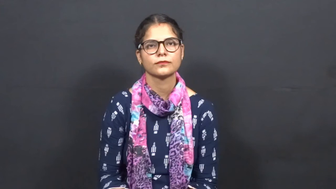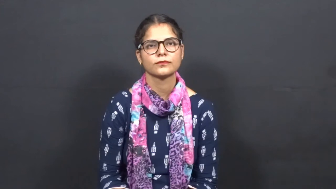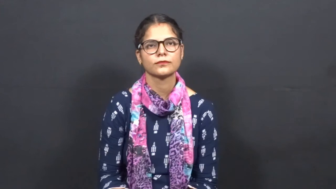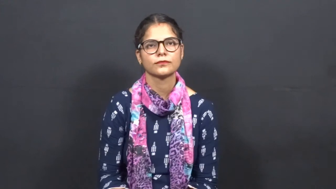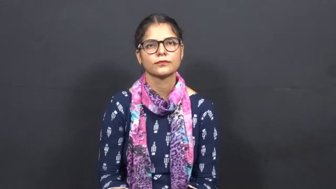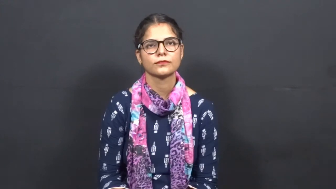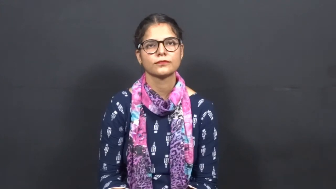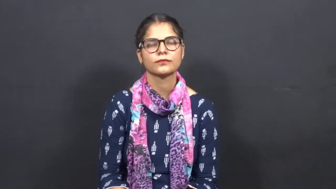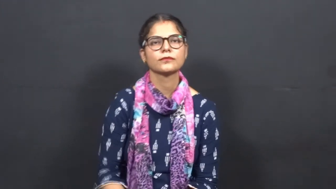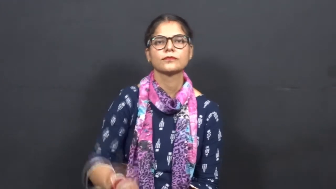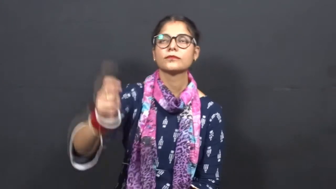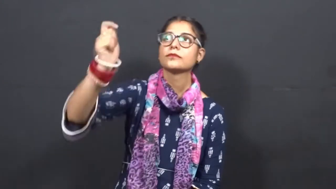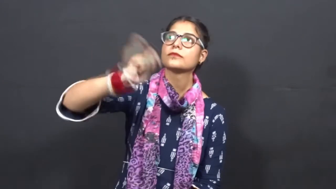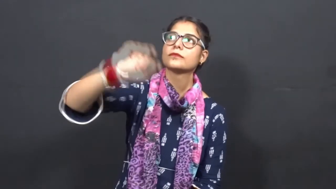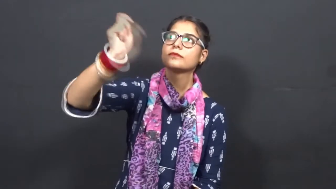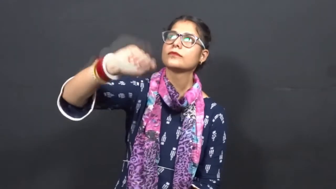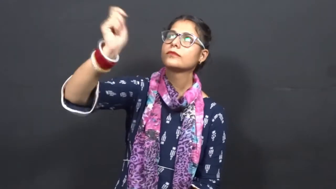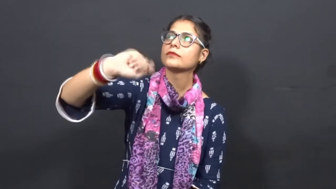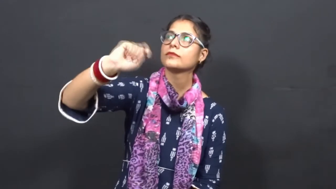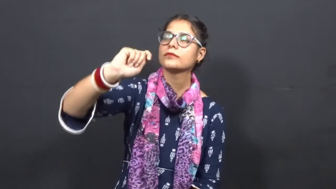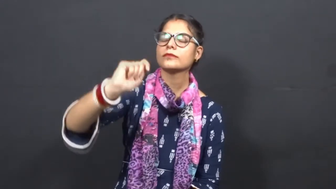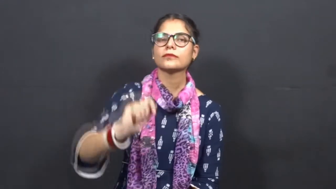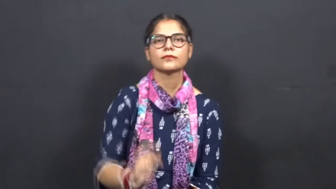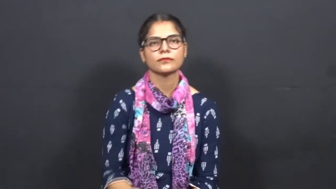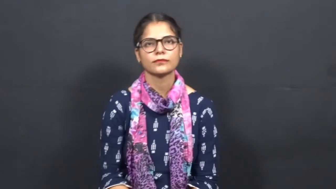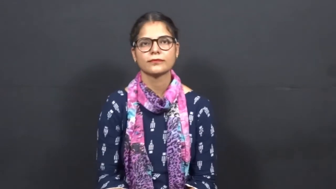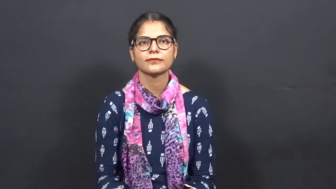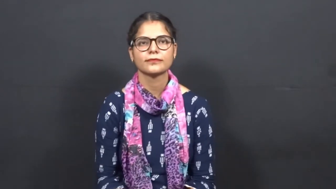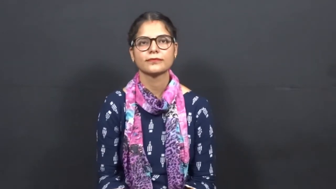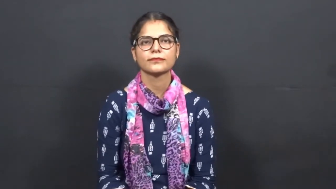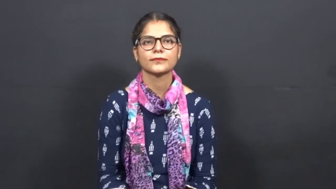Kite